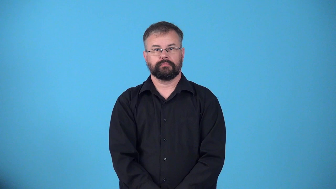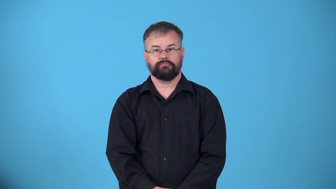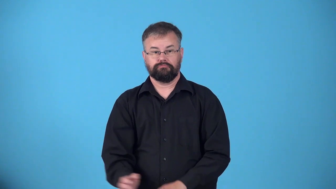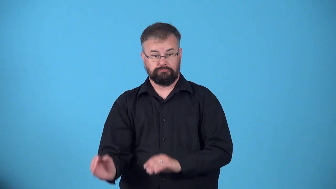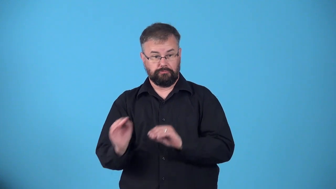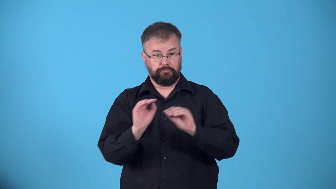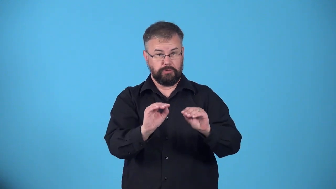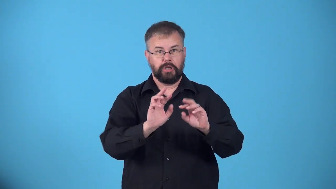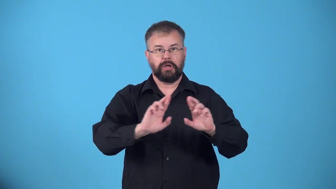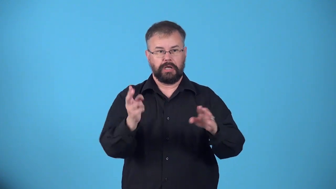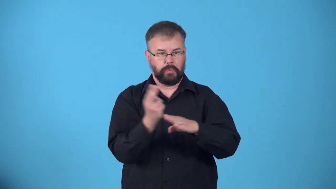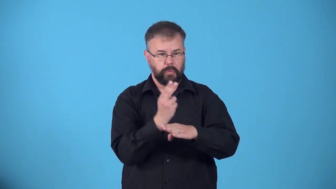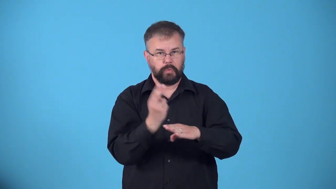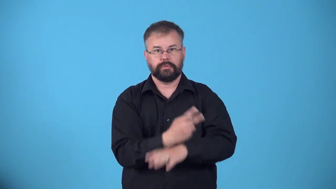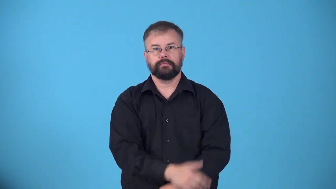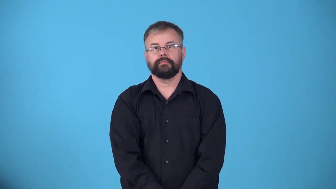lay out